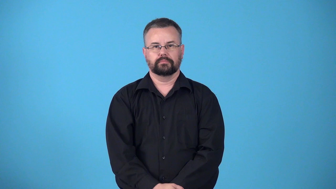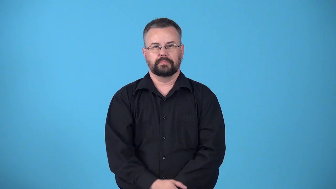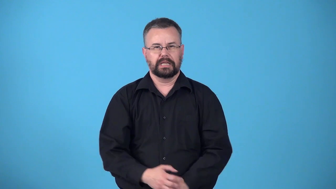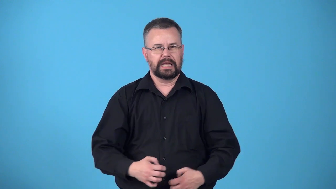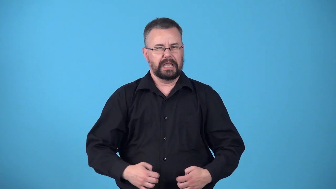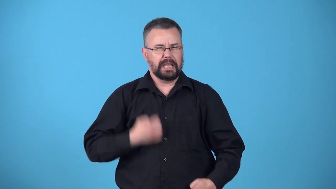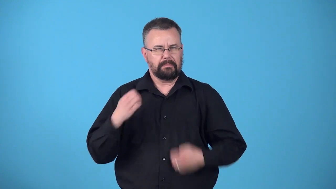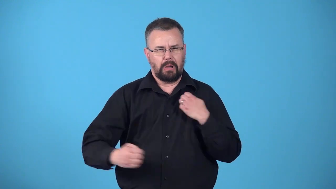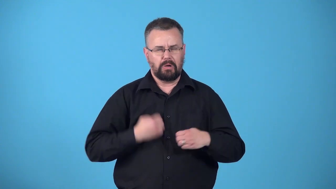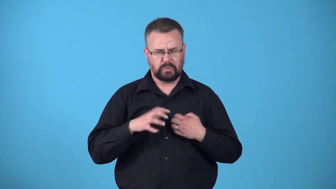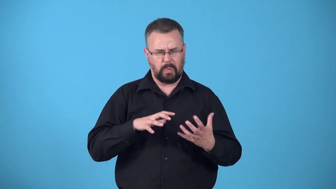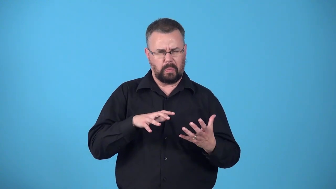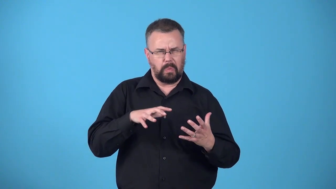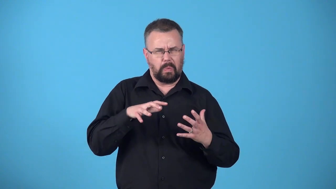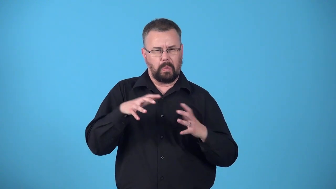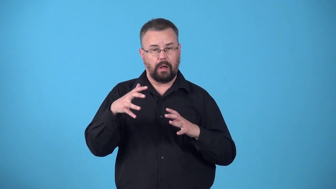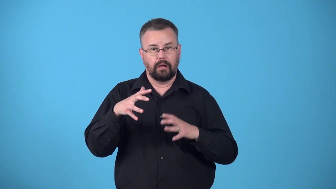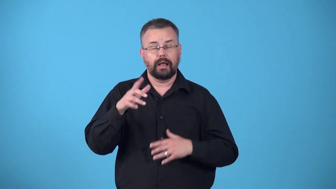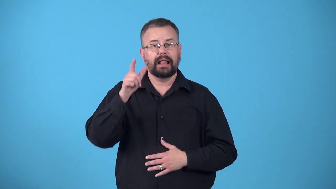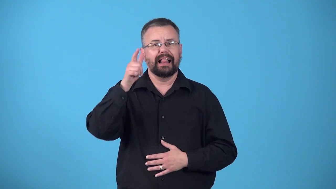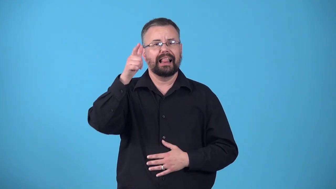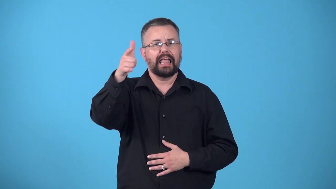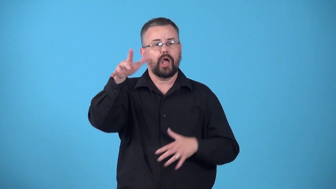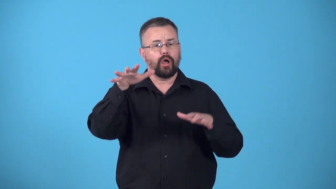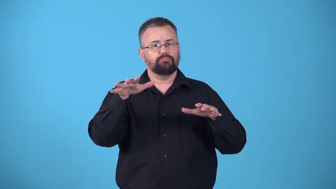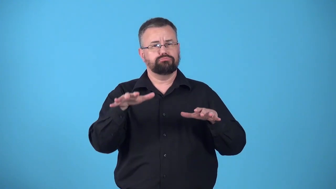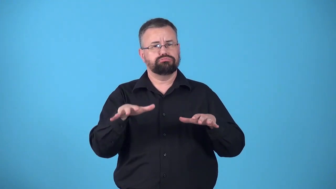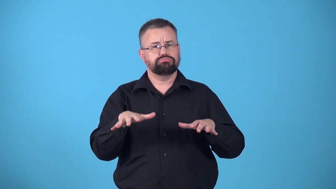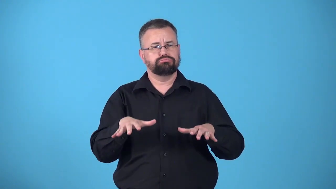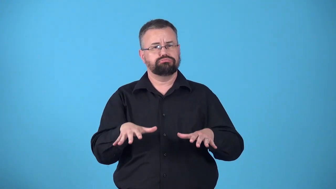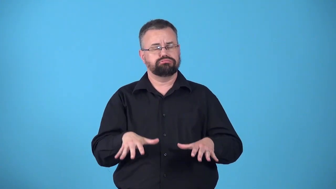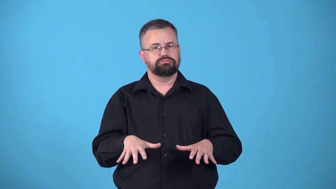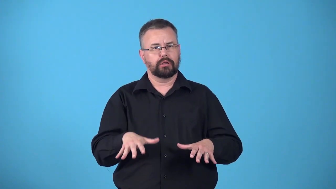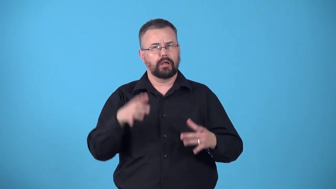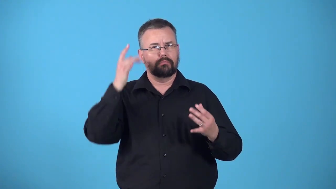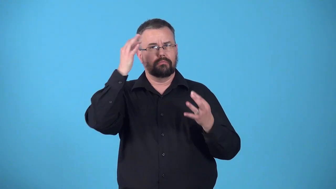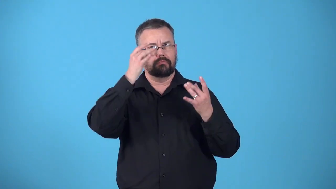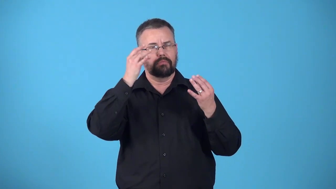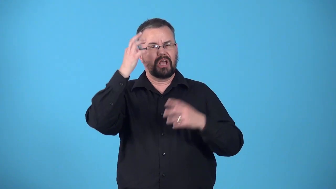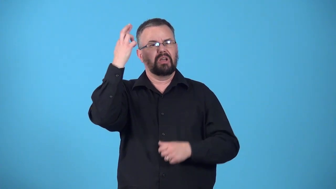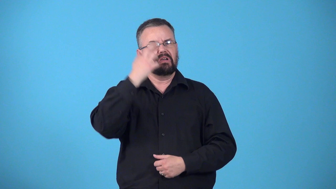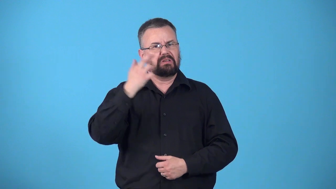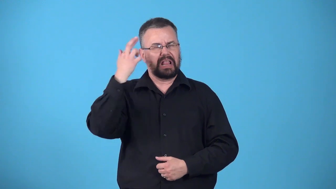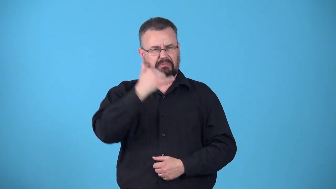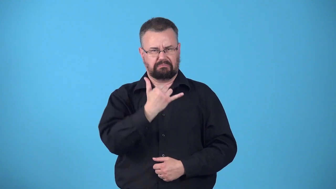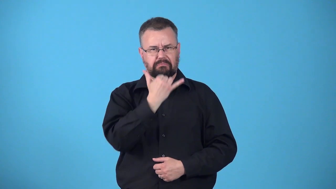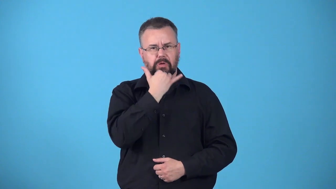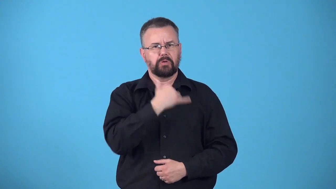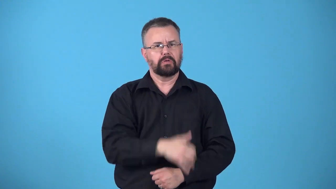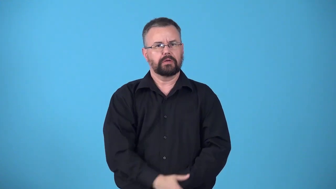cold light of day